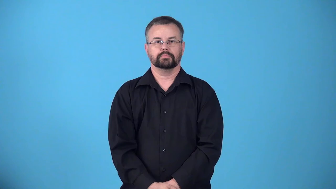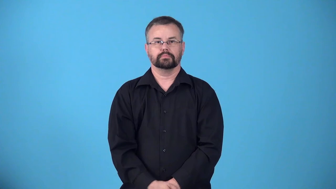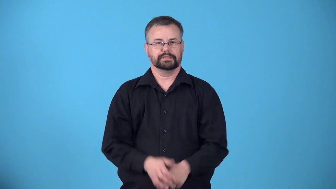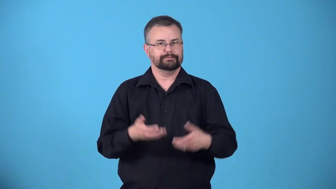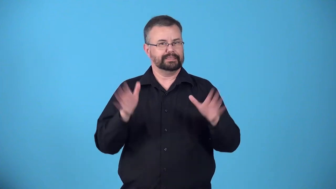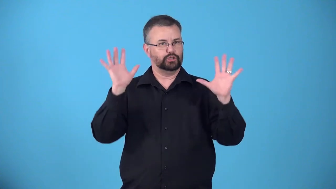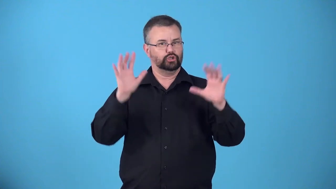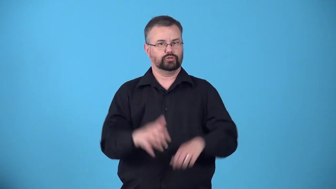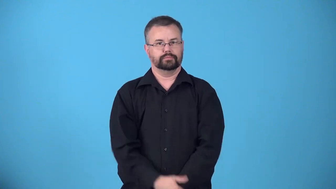at the end of the day